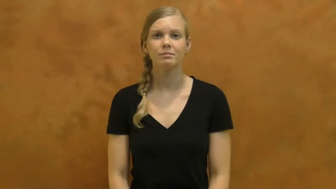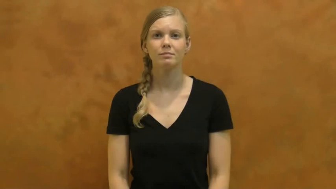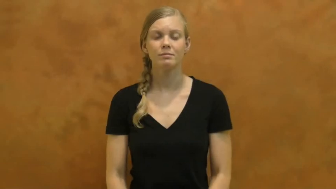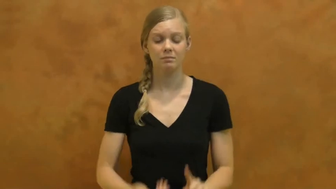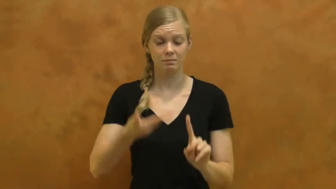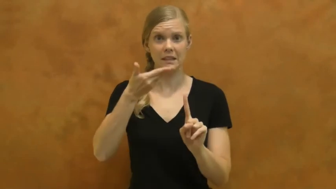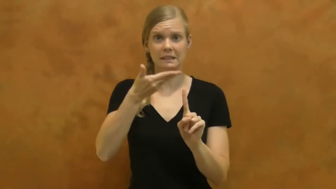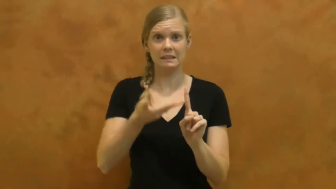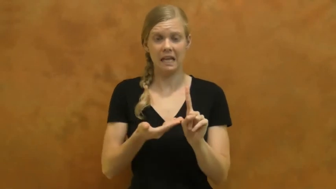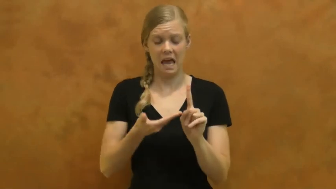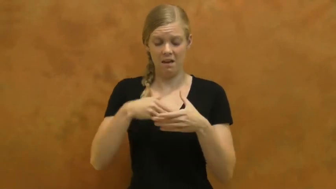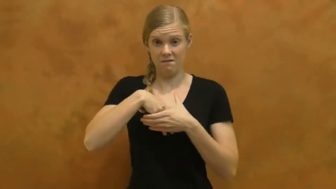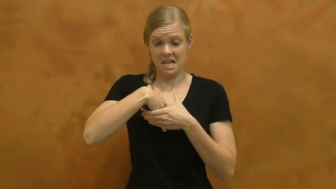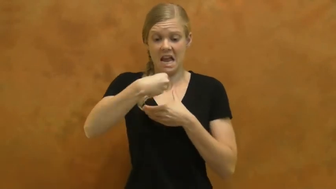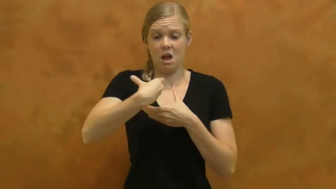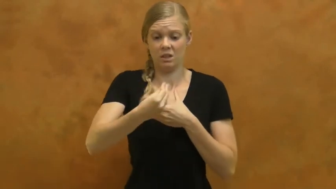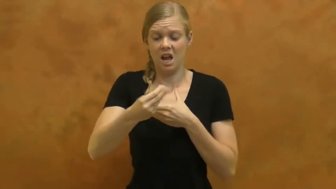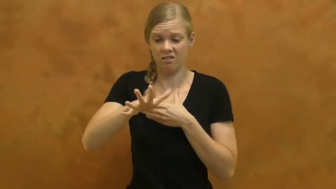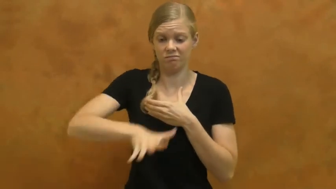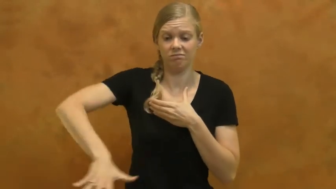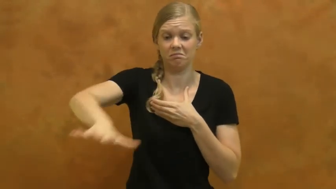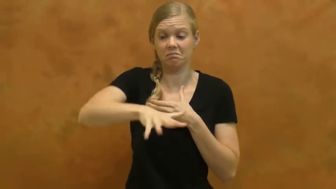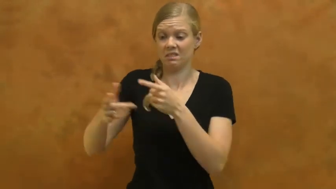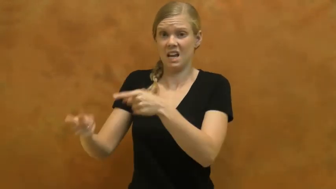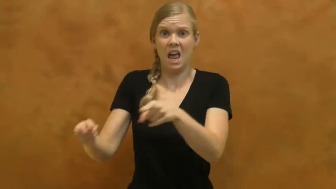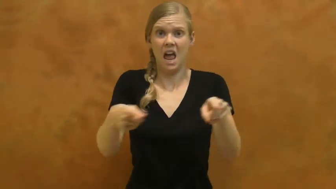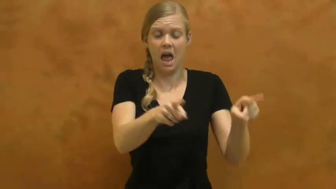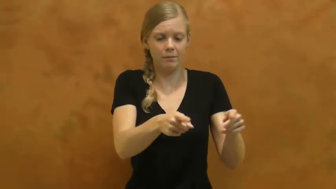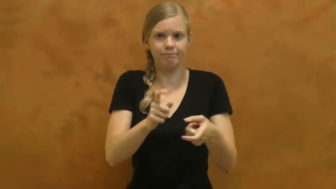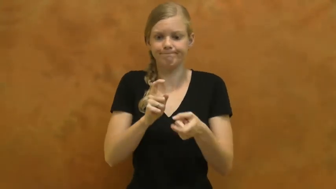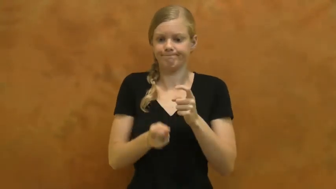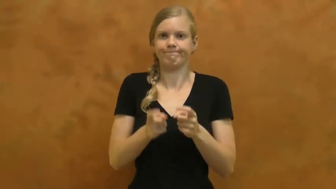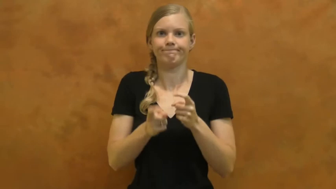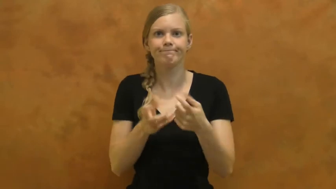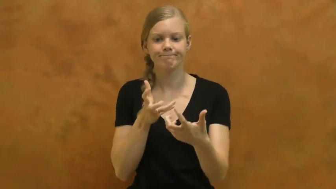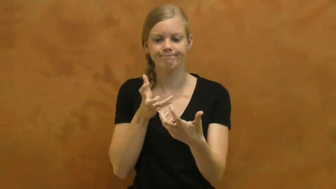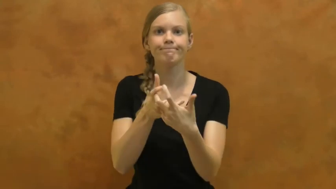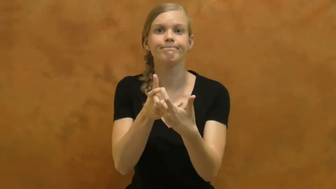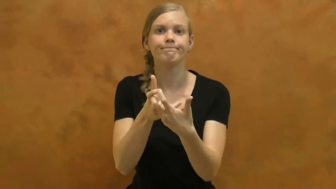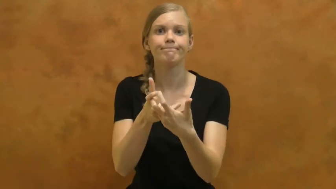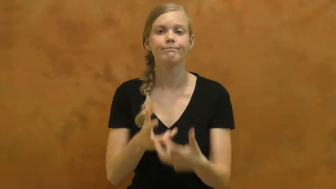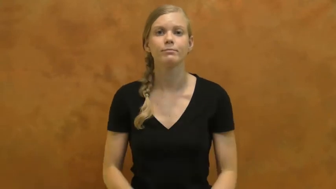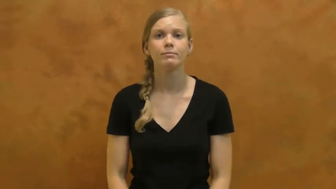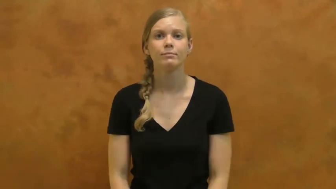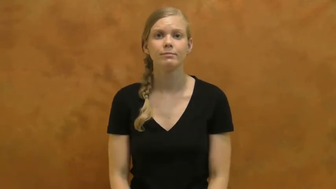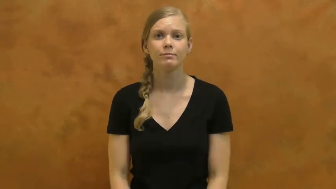adaptation